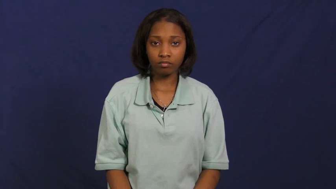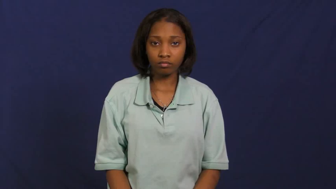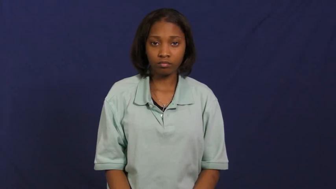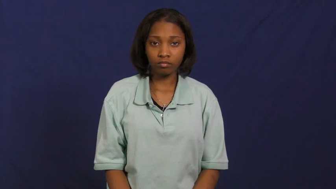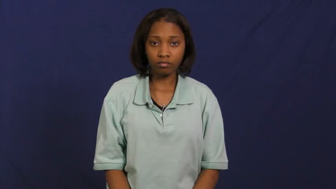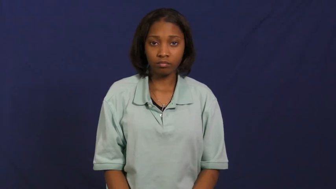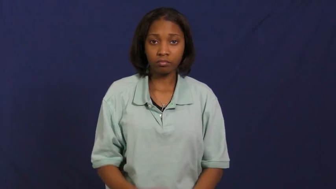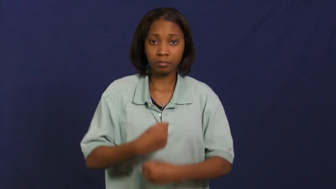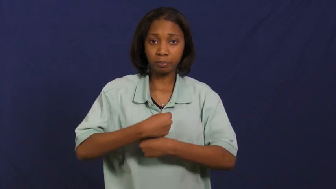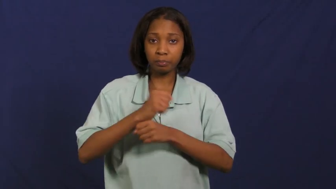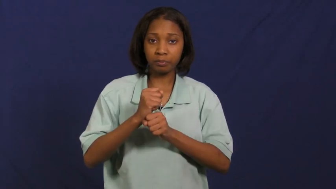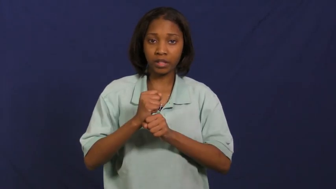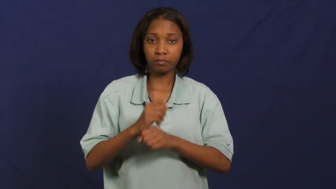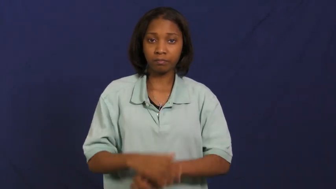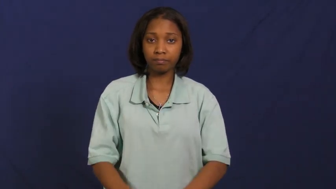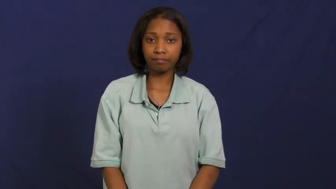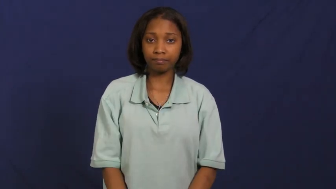craft,produce,fabricate,model